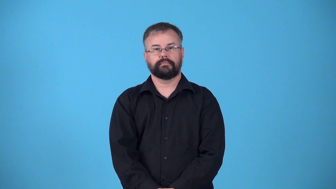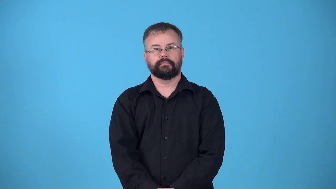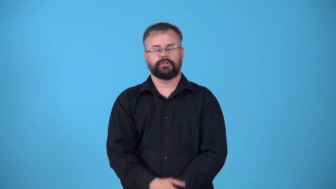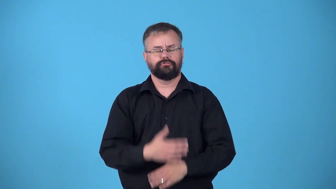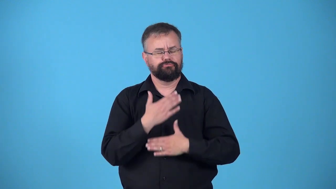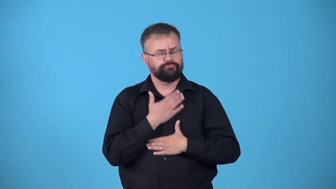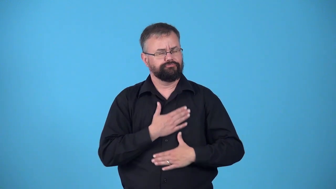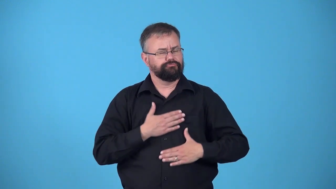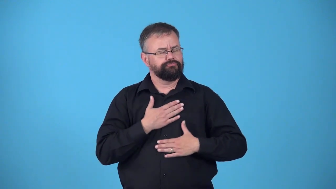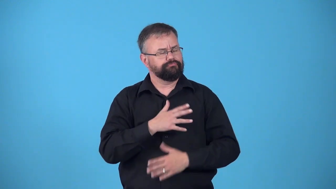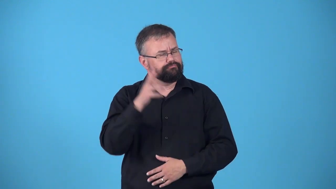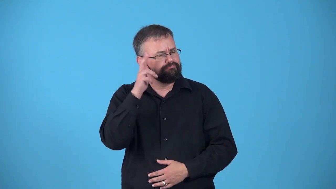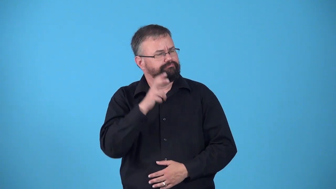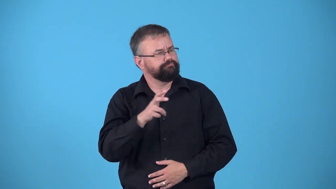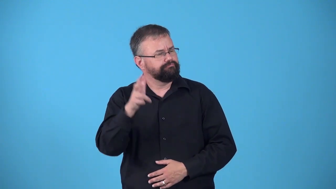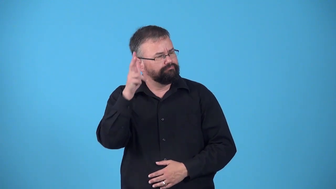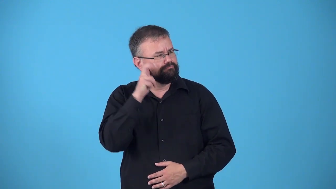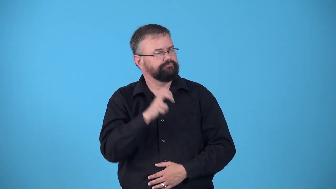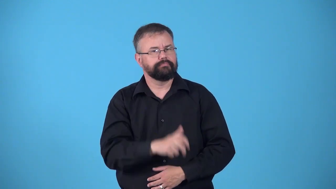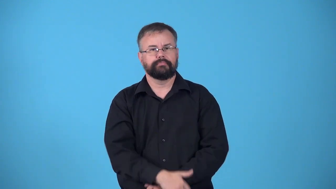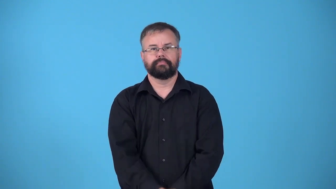melodic